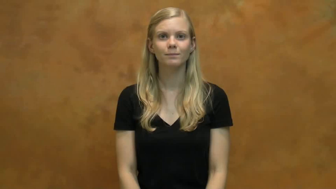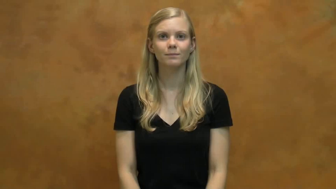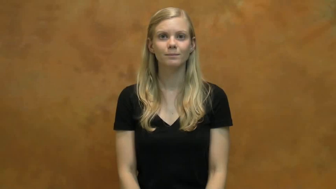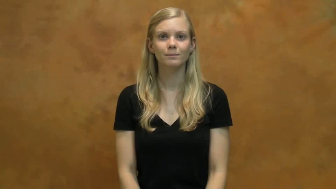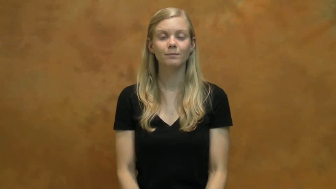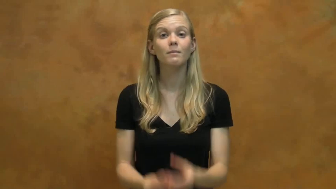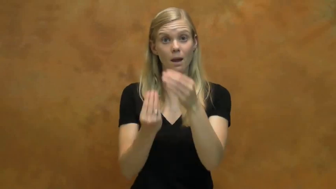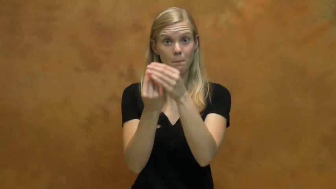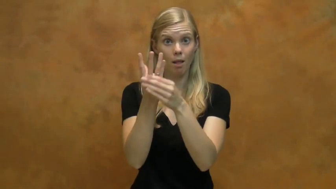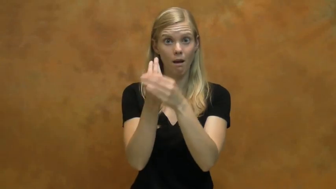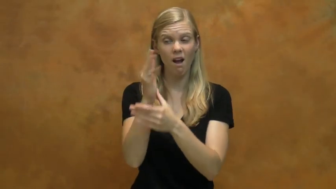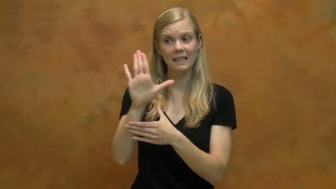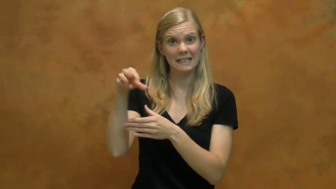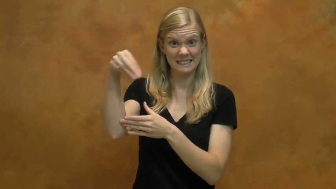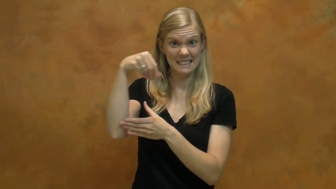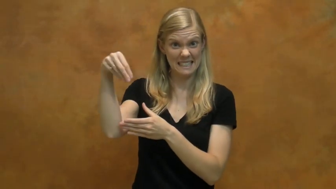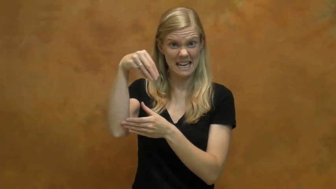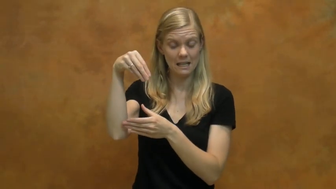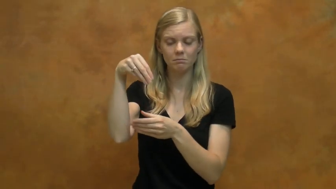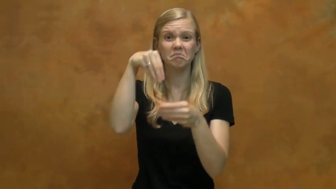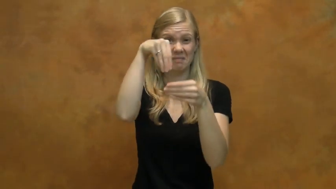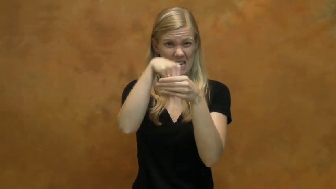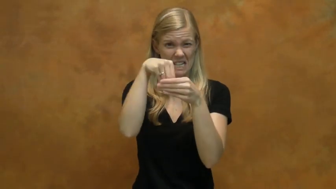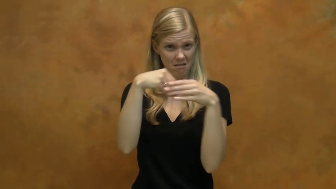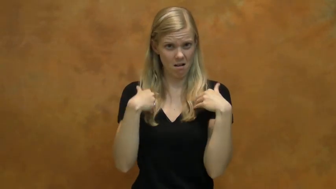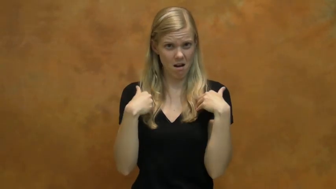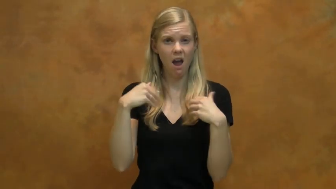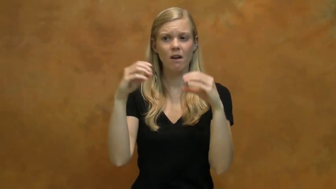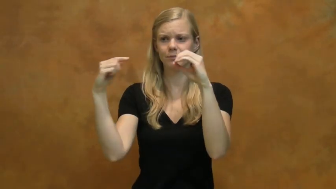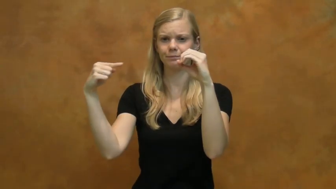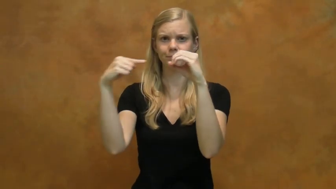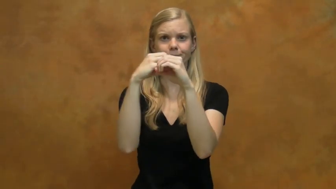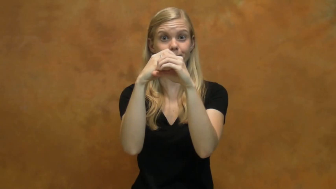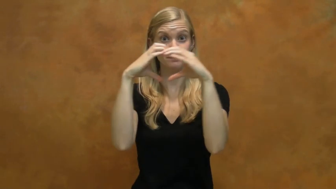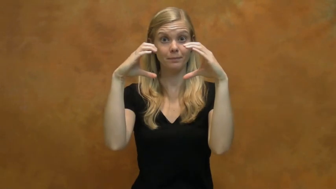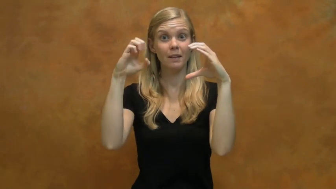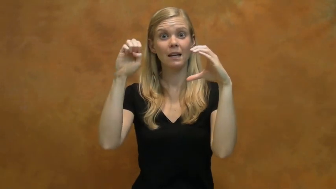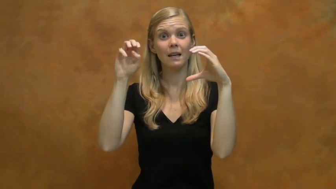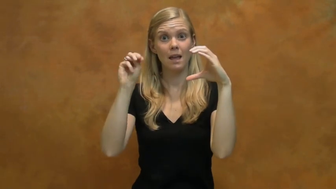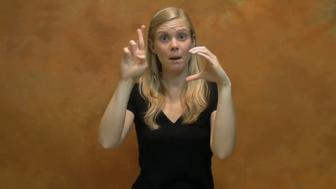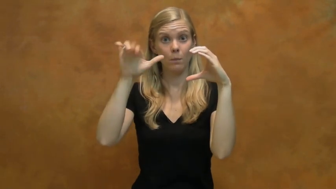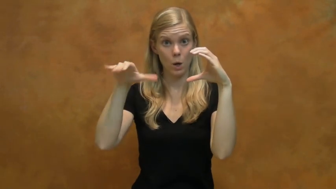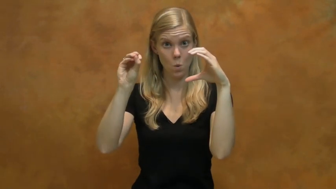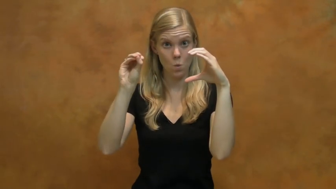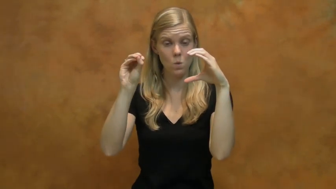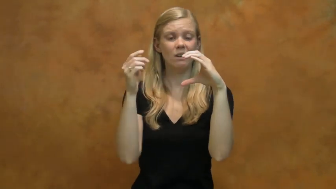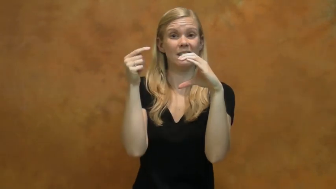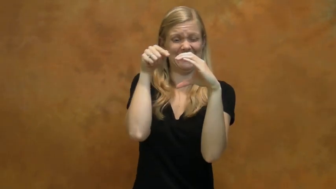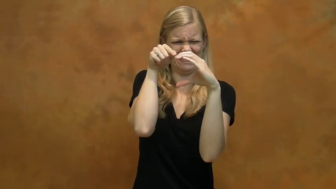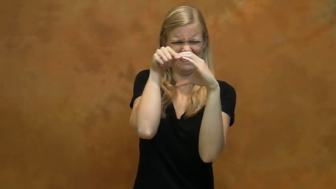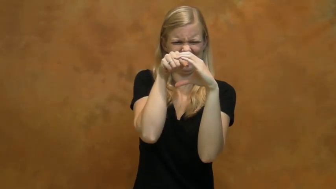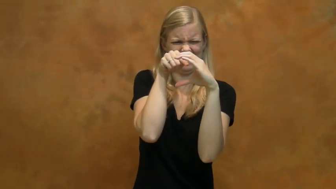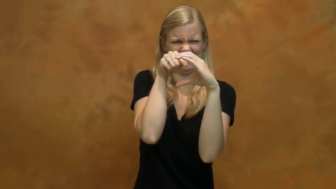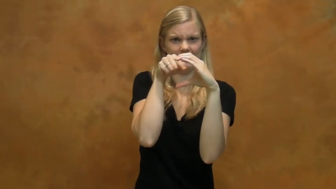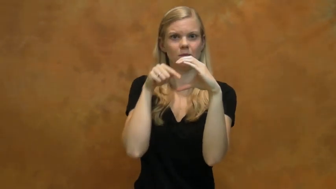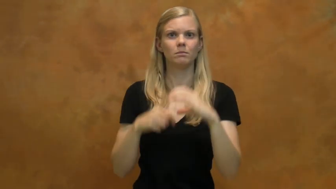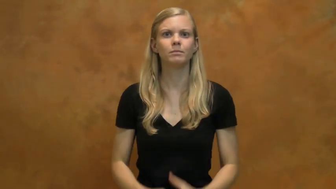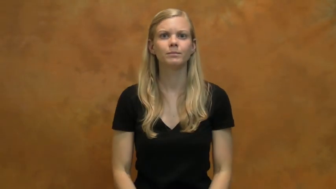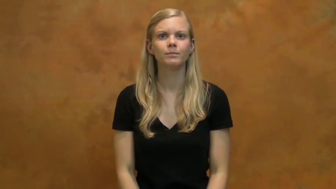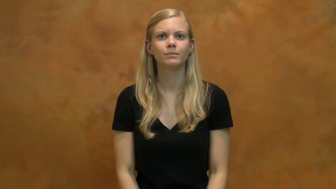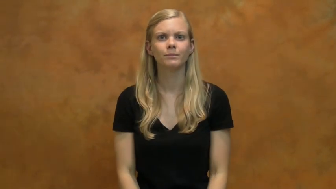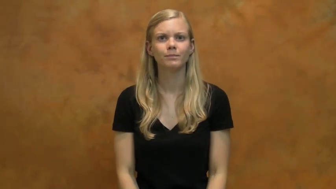cotyledon